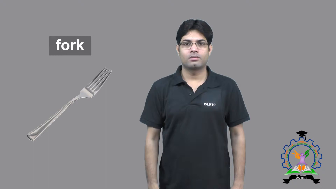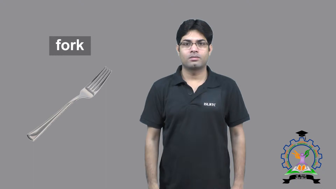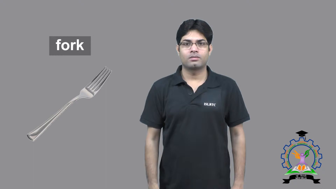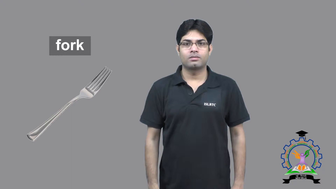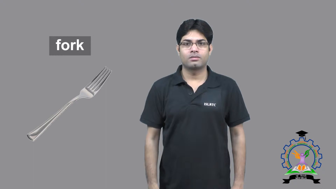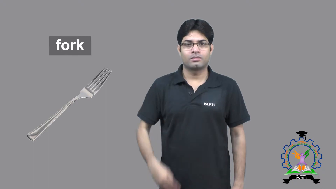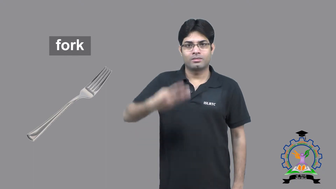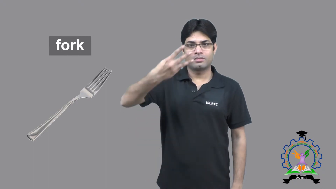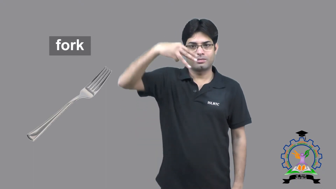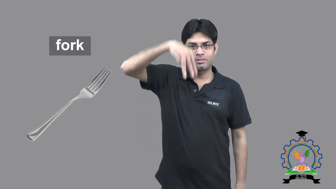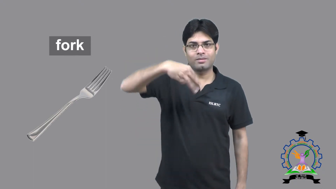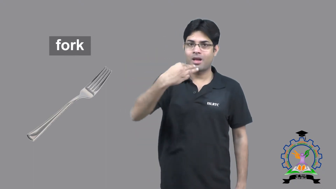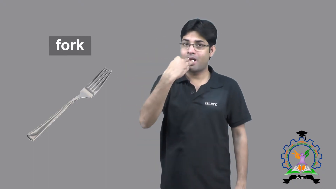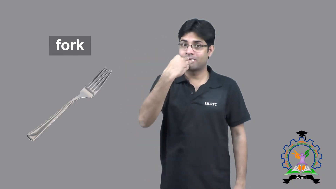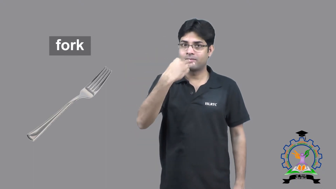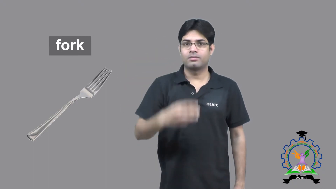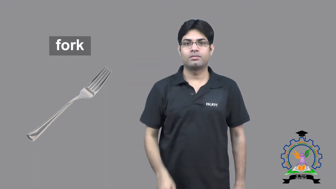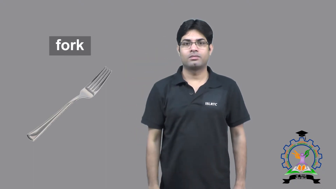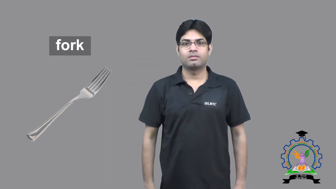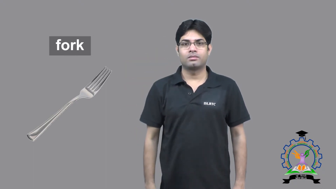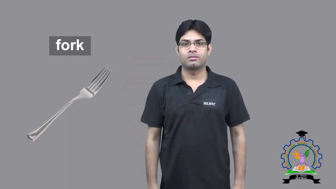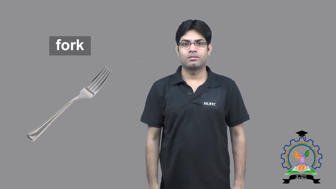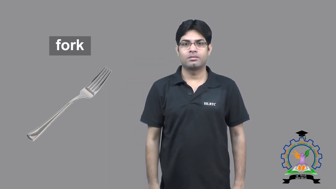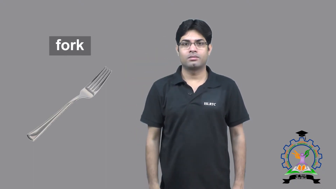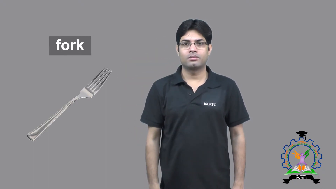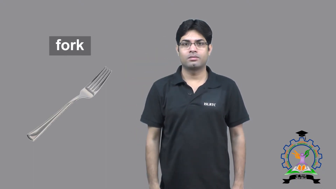fork